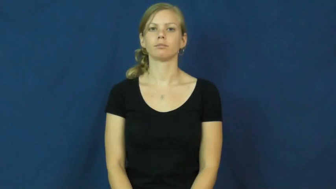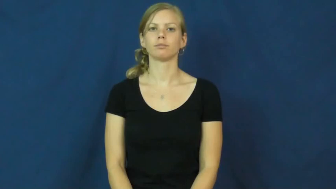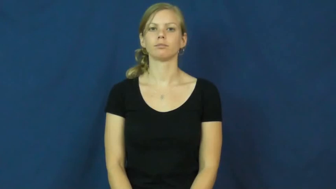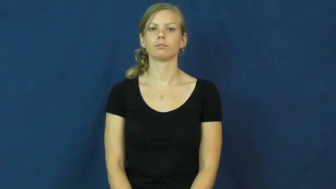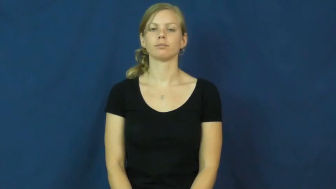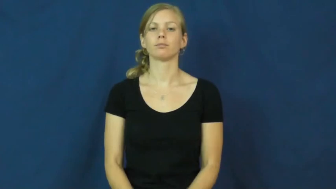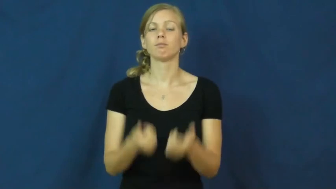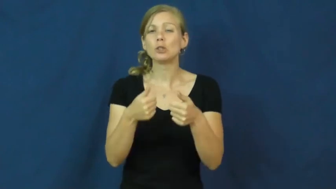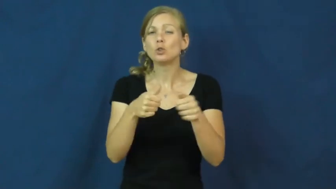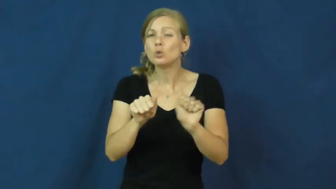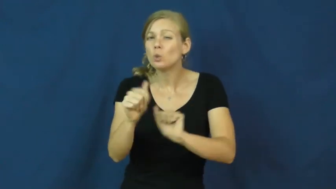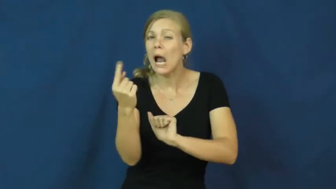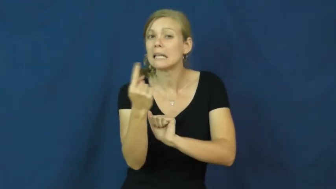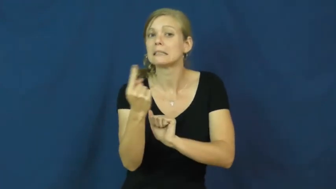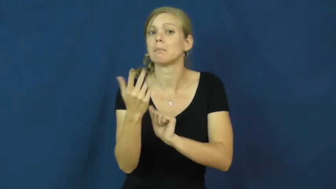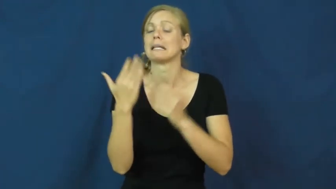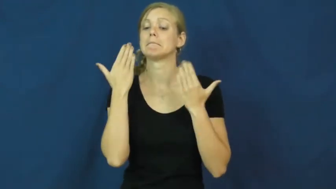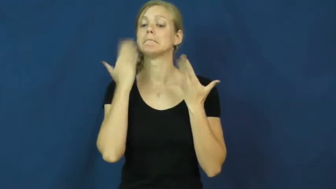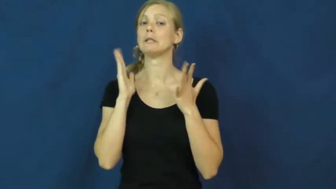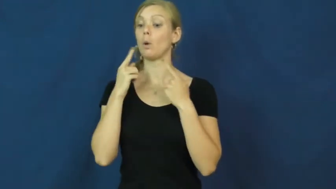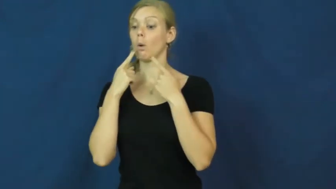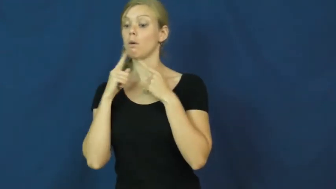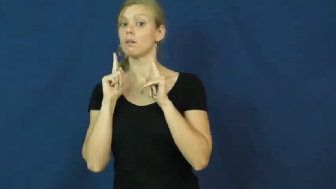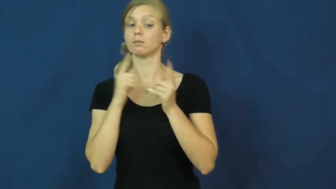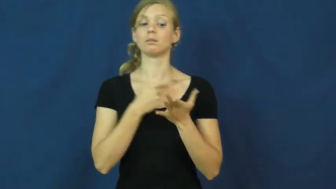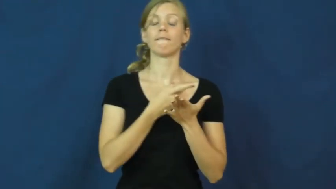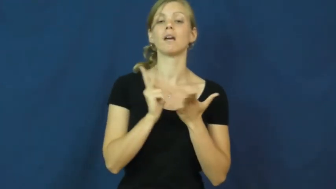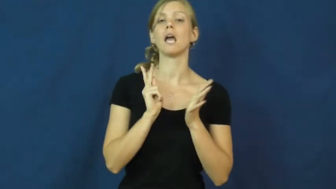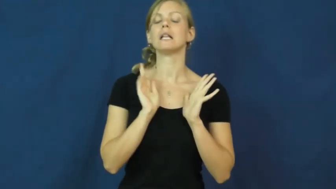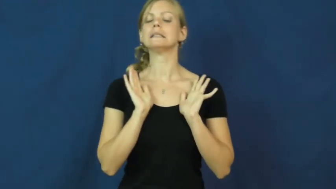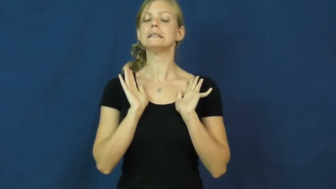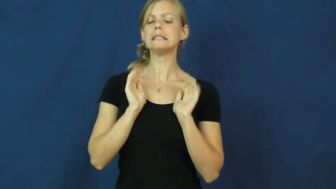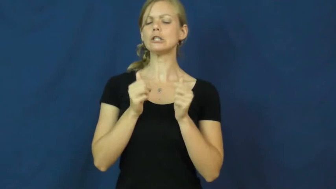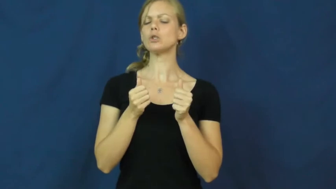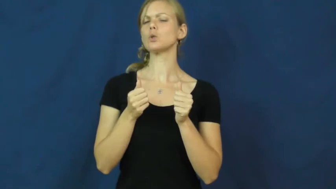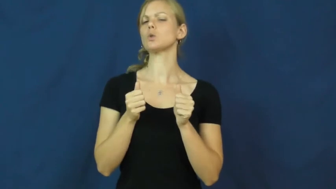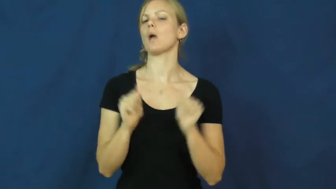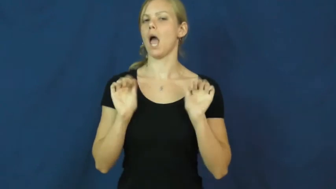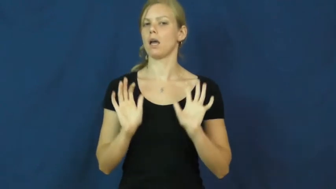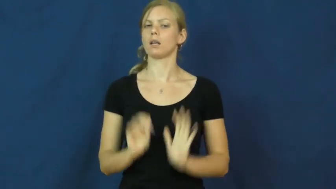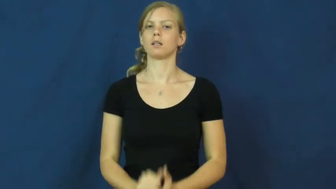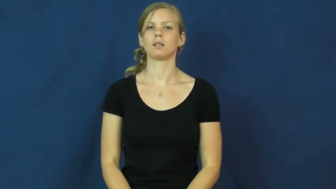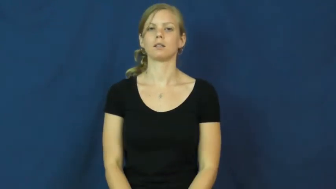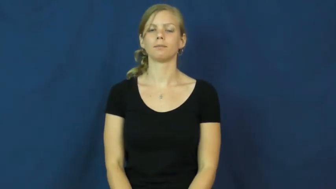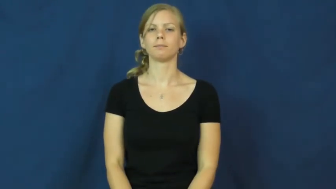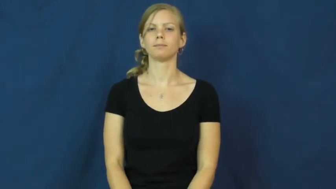dip your toes in the water